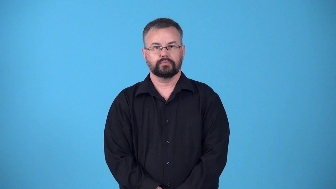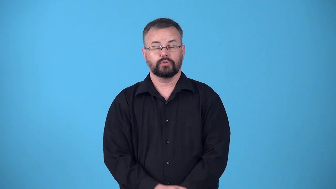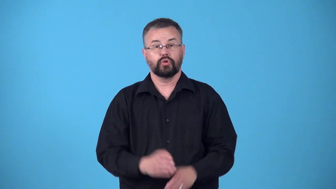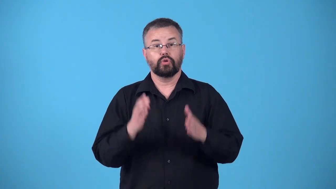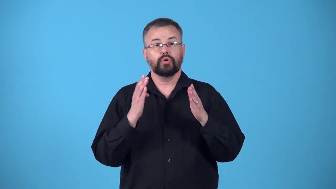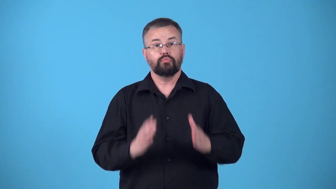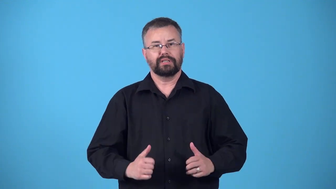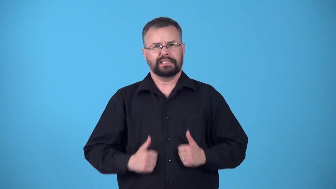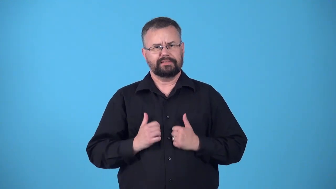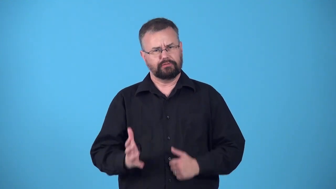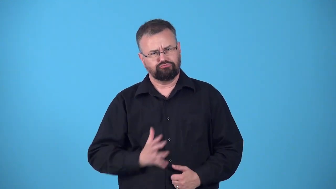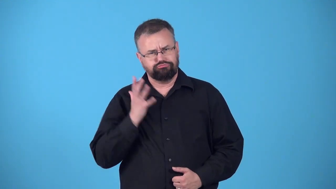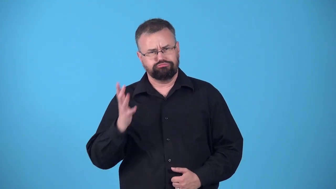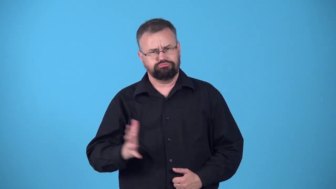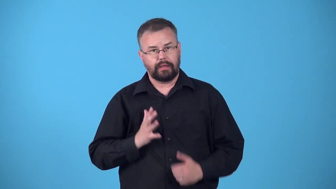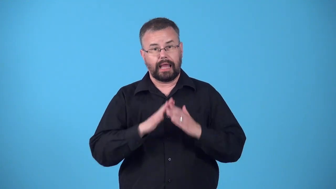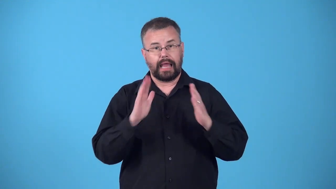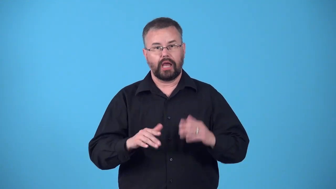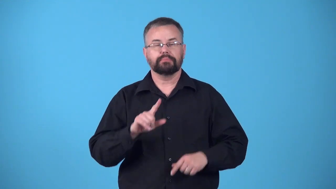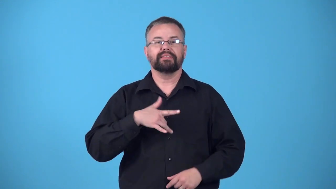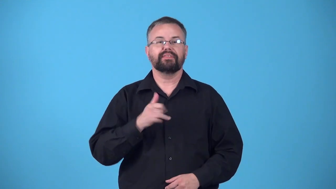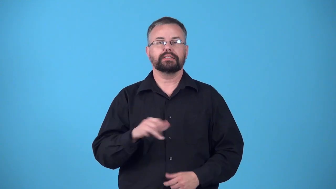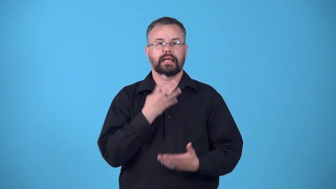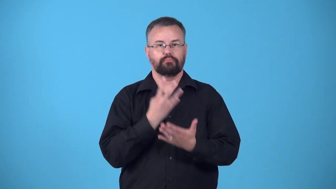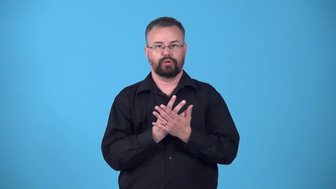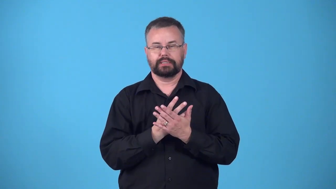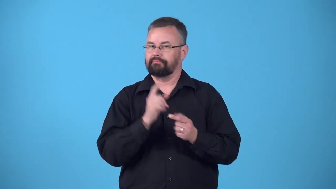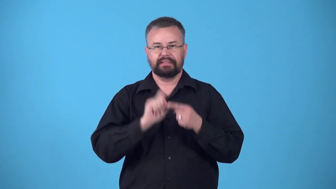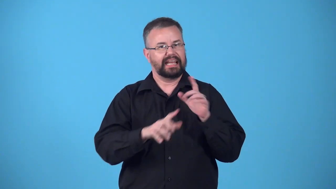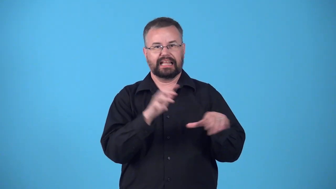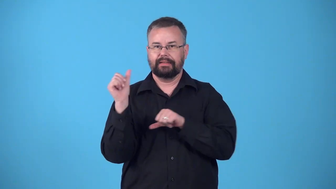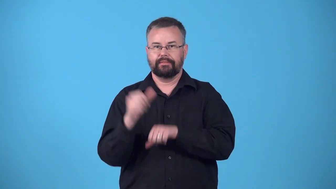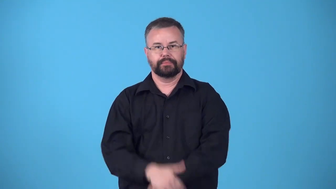gilded cage